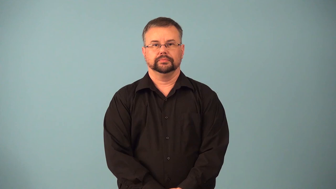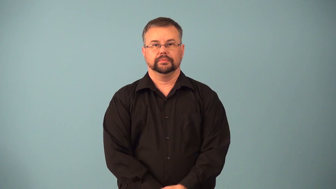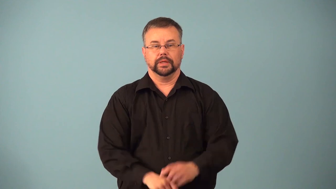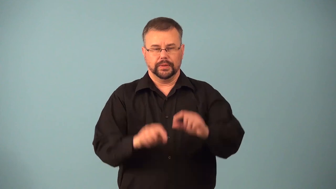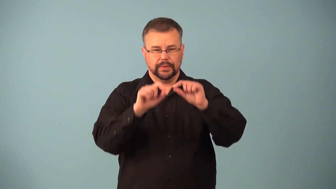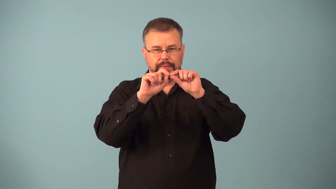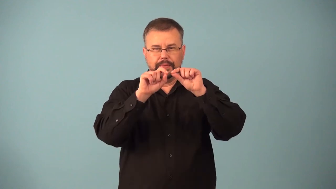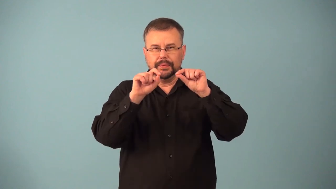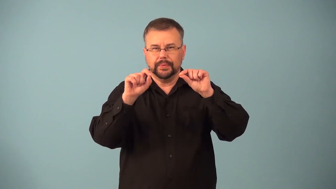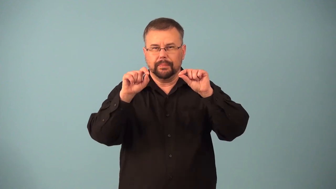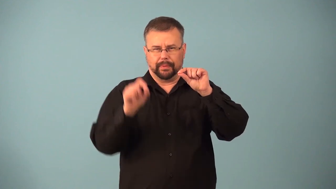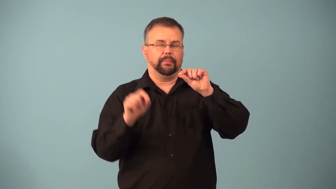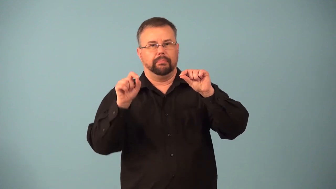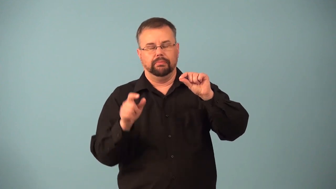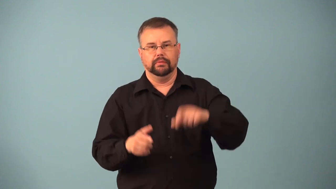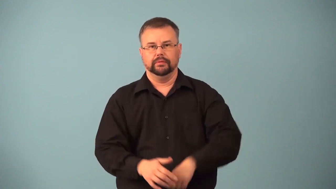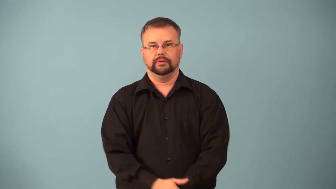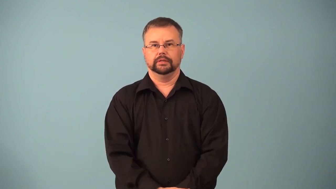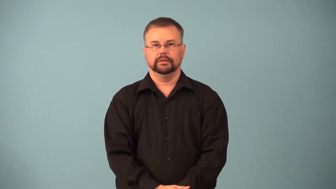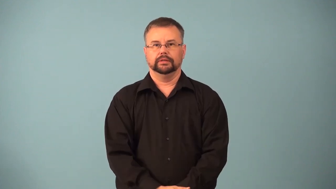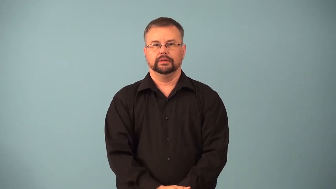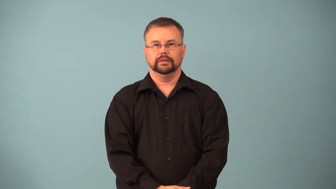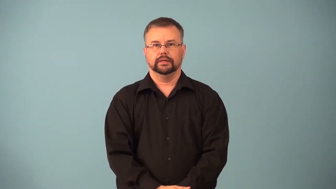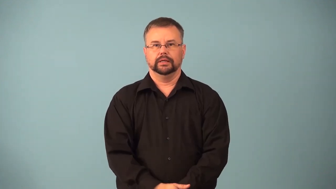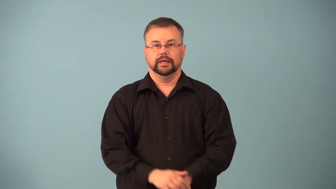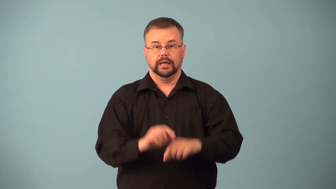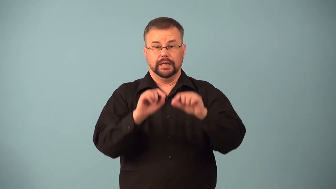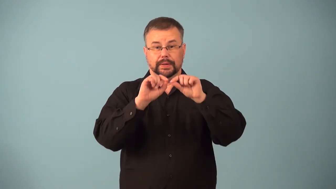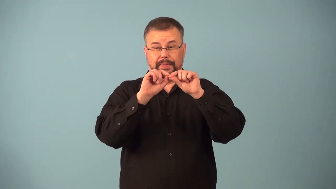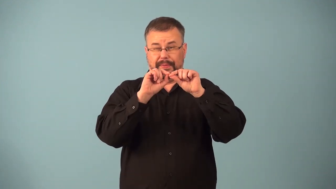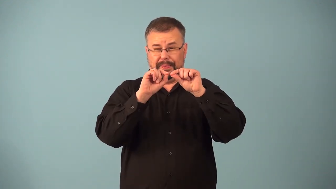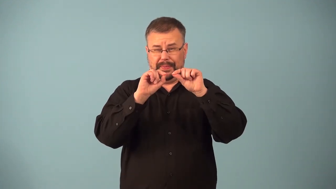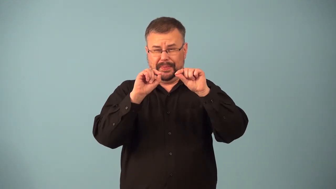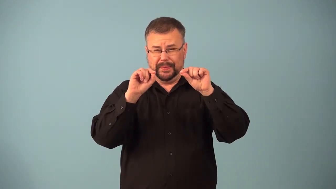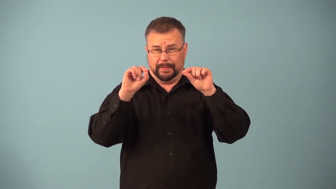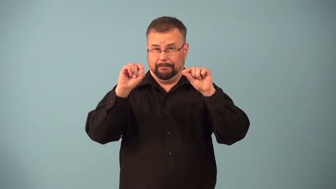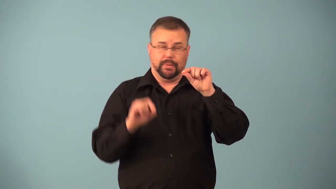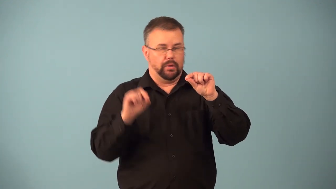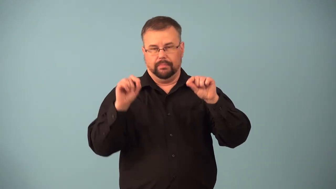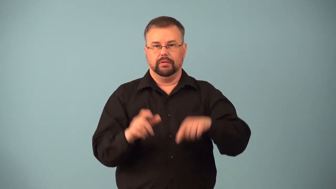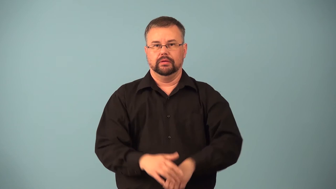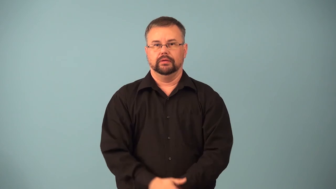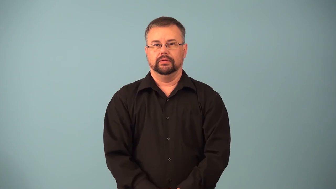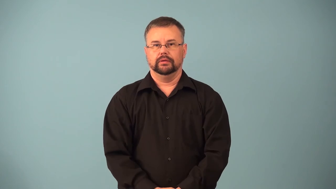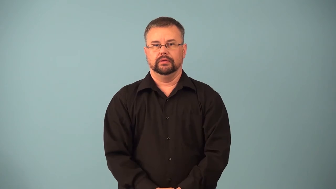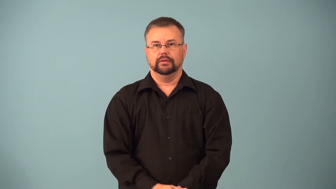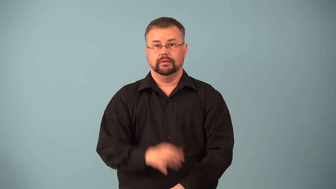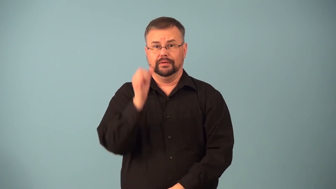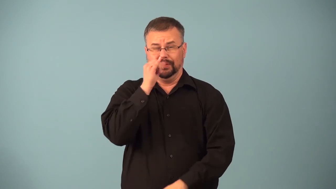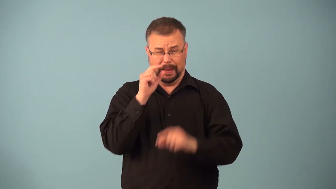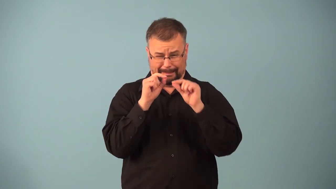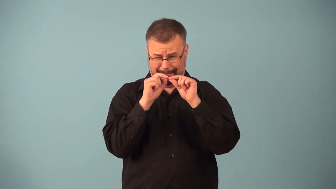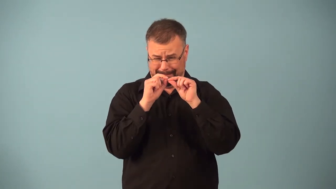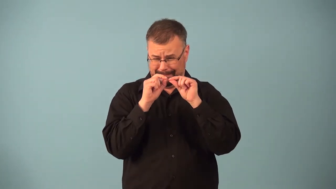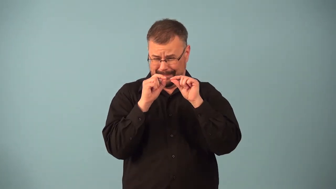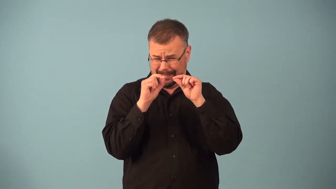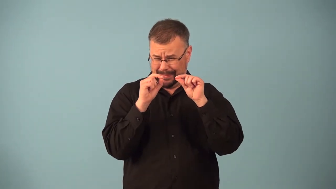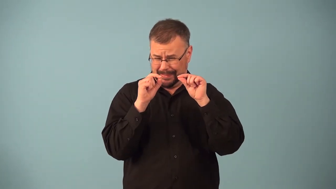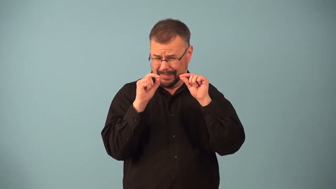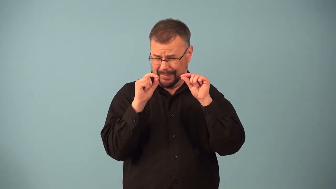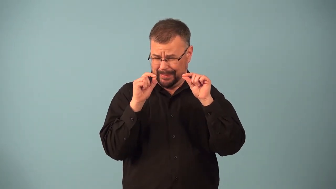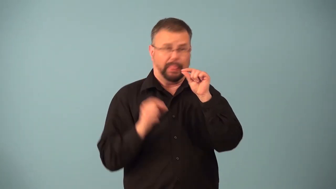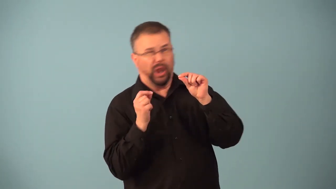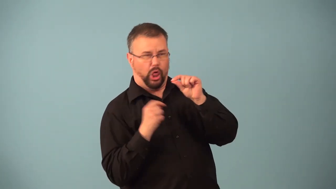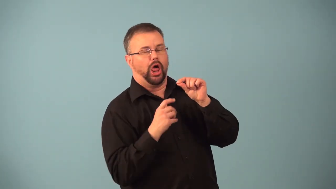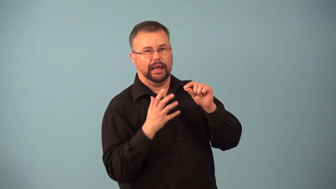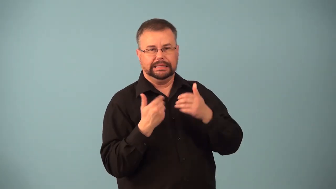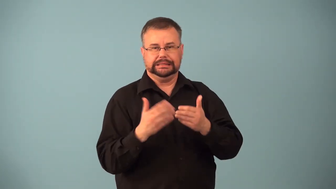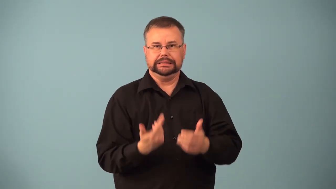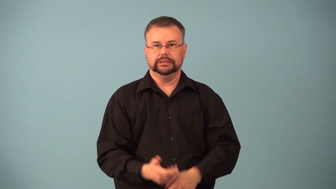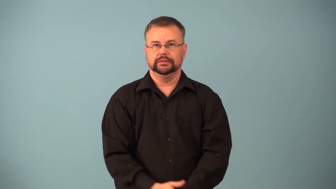fine,finer,finest